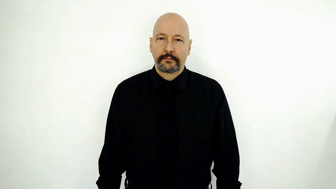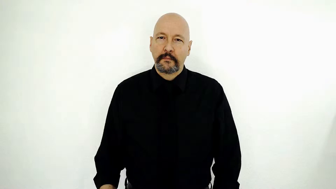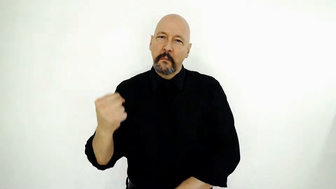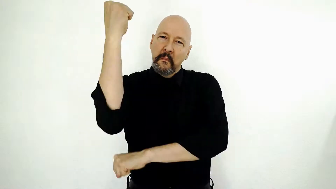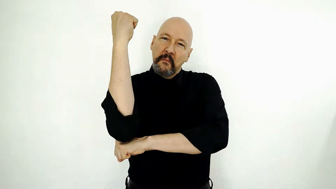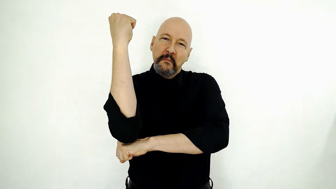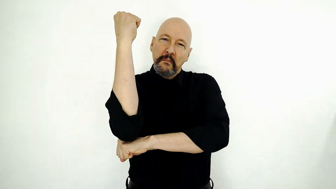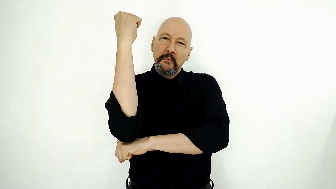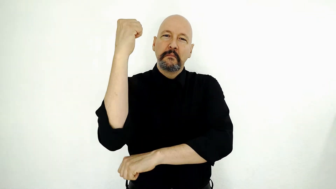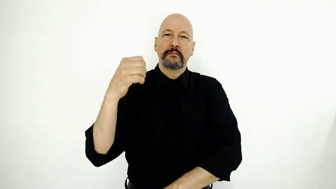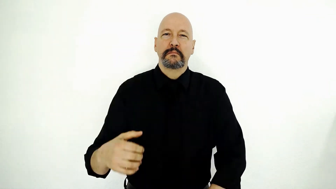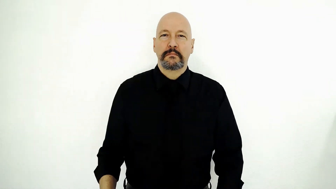set-record-[S-hand-version]